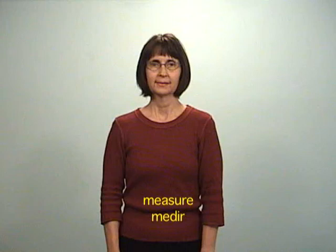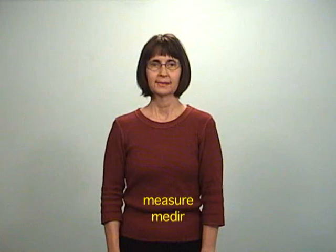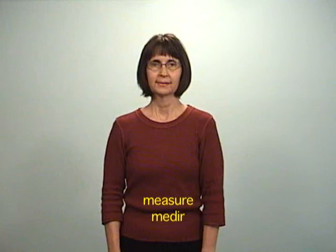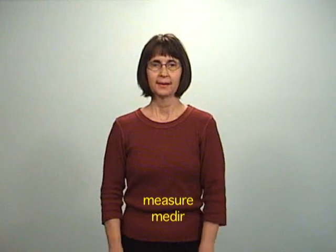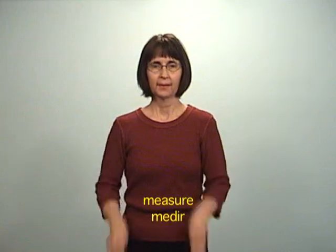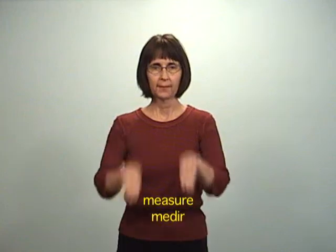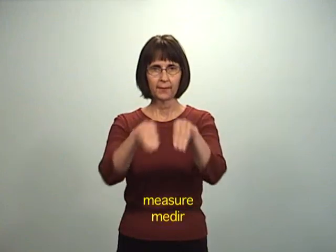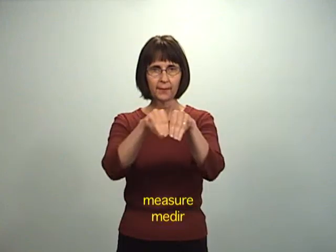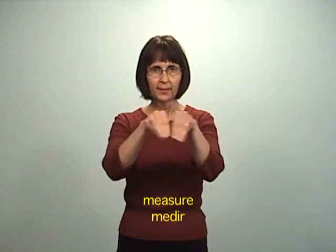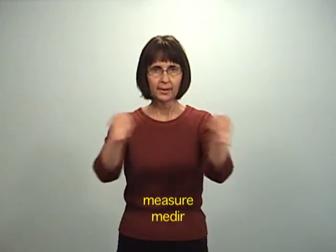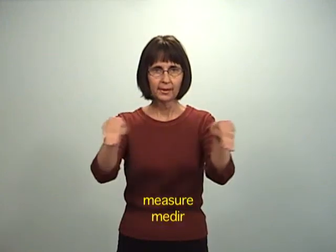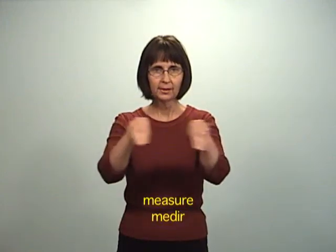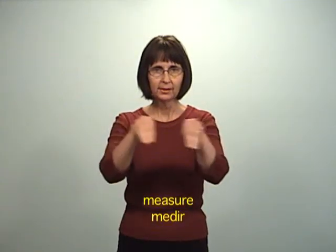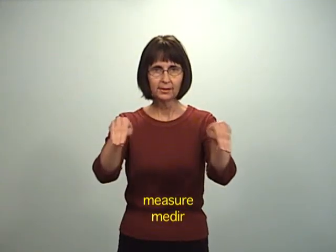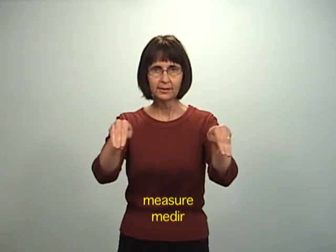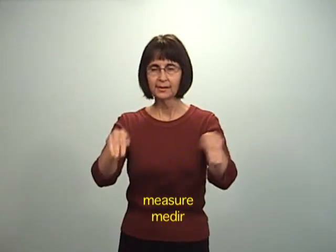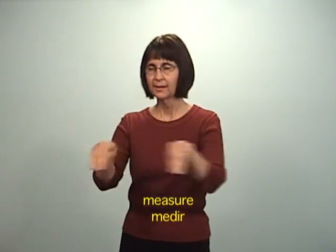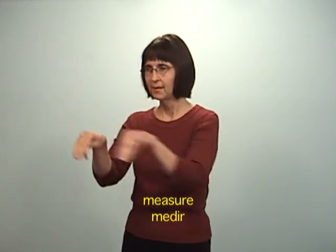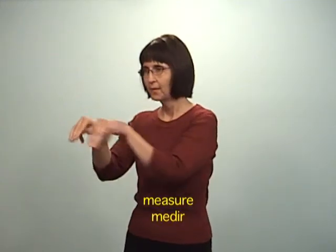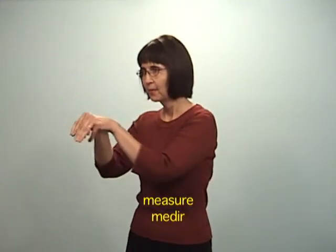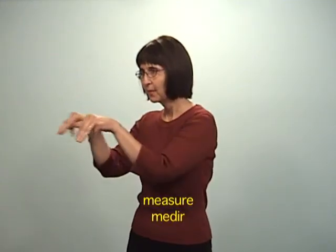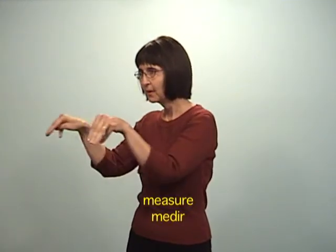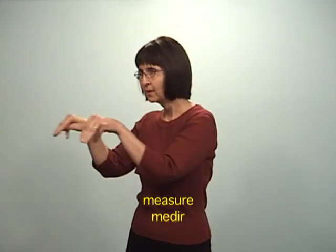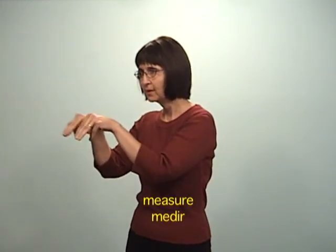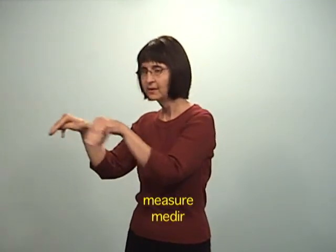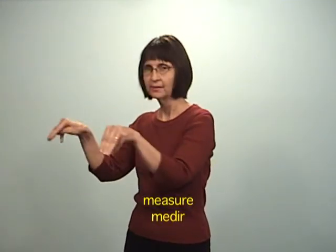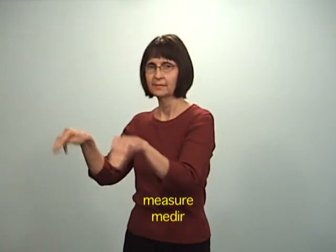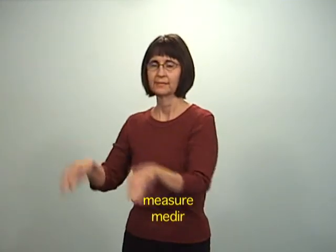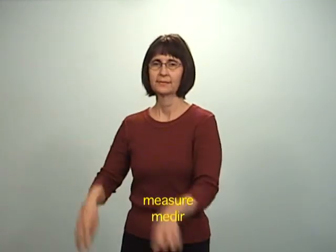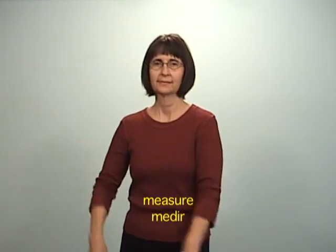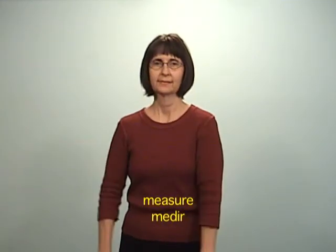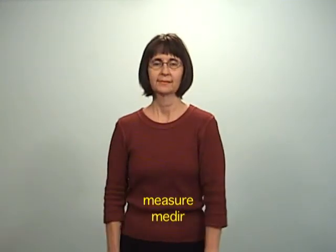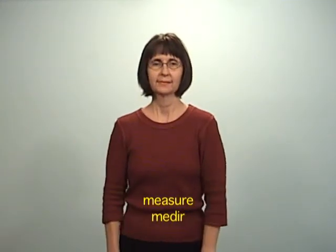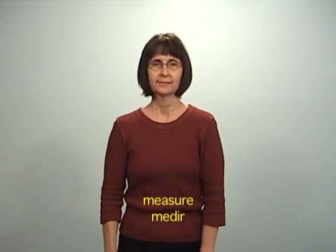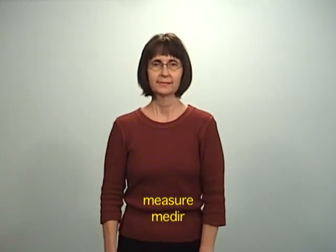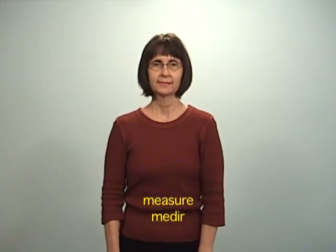Measure